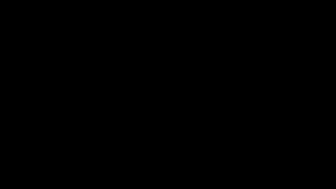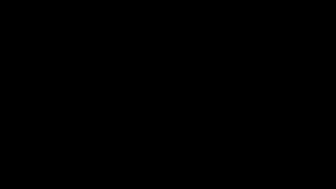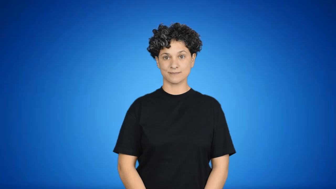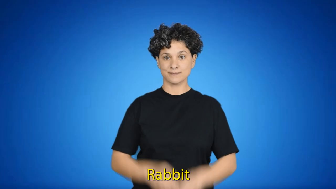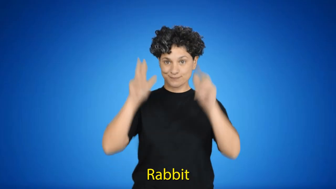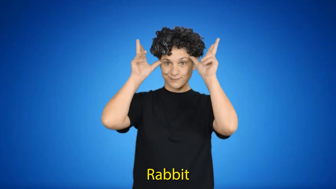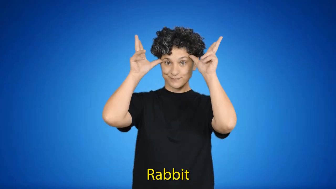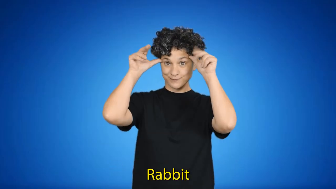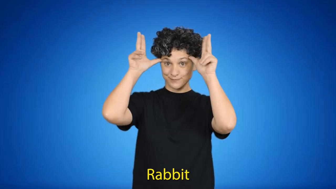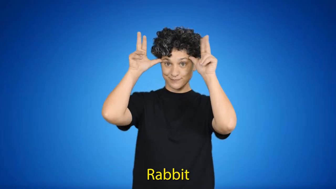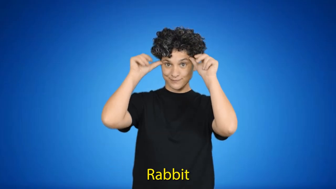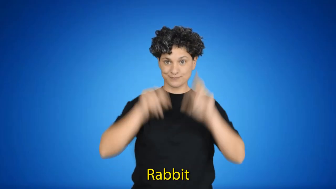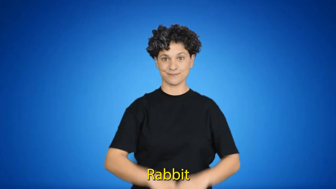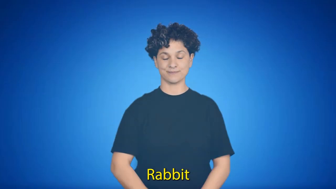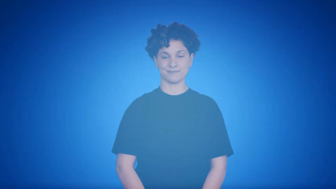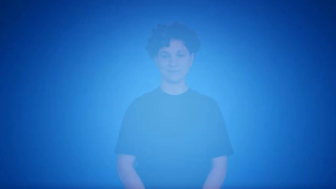Rabbit